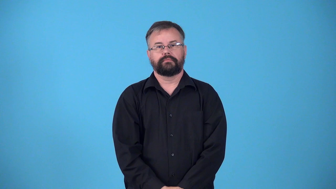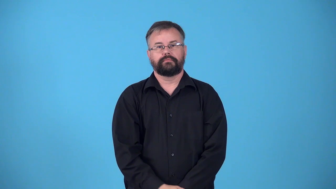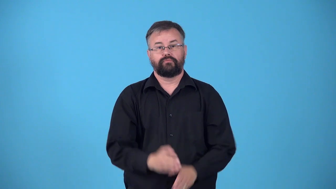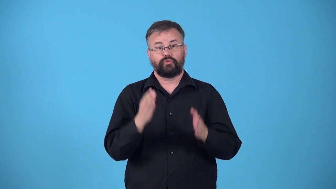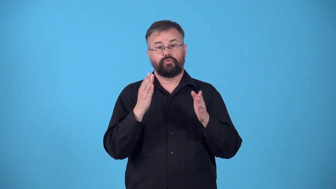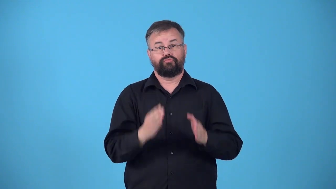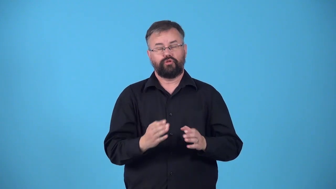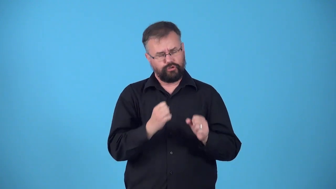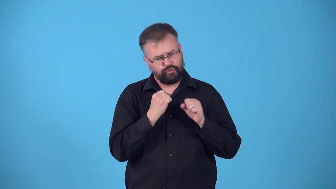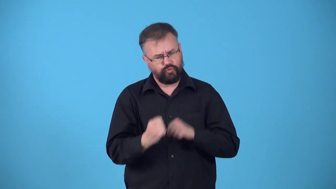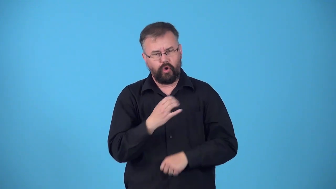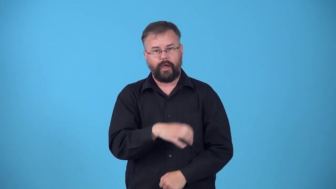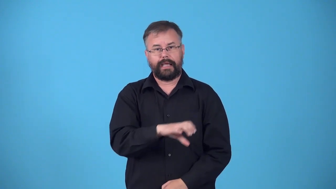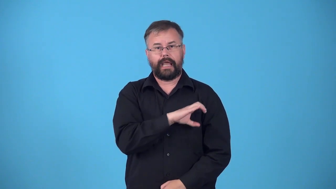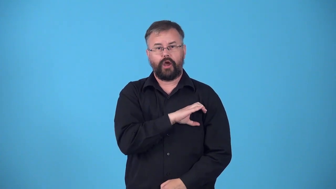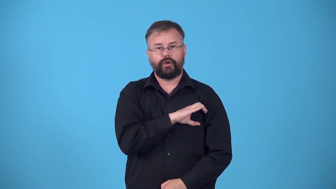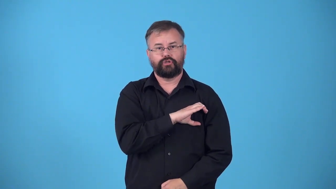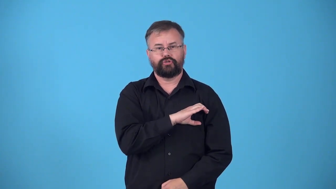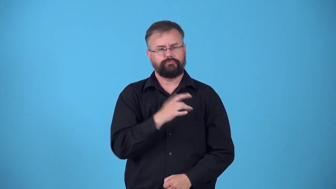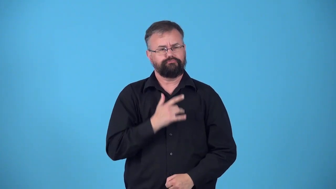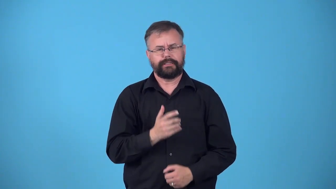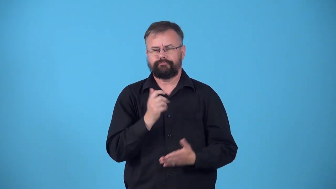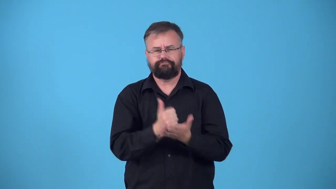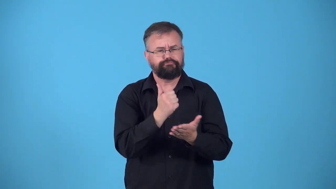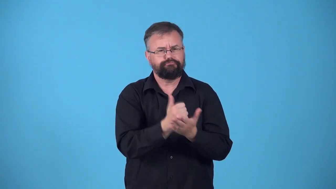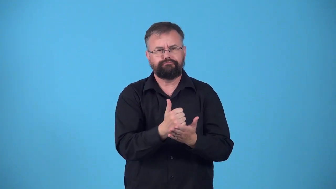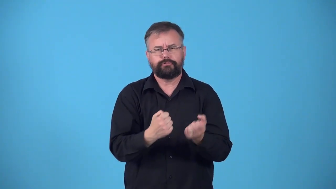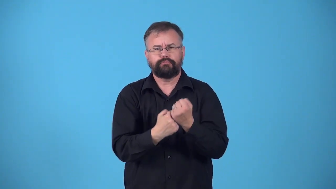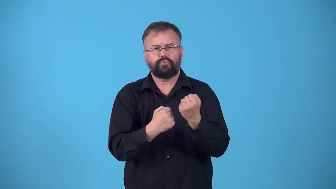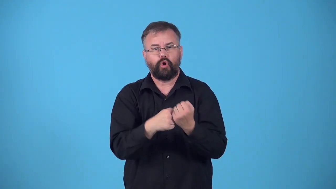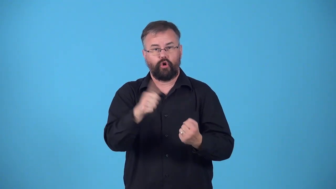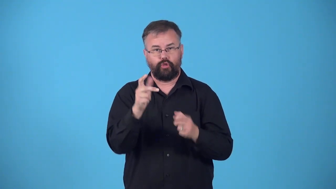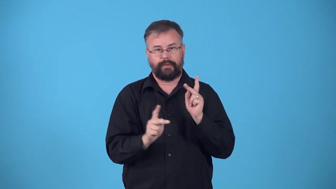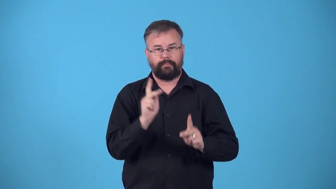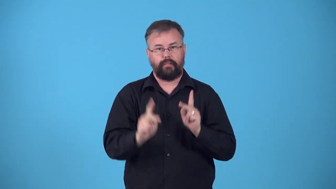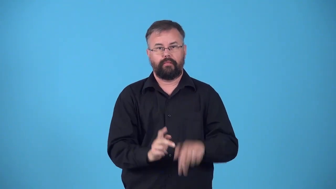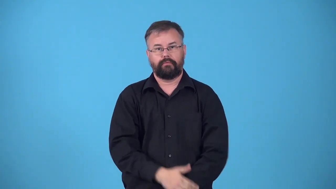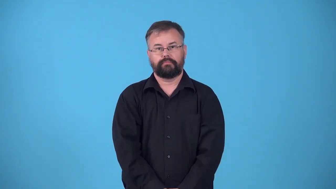pillar